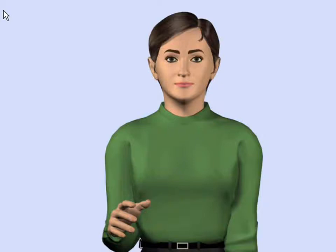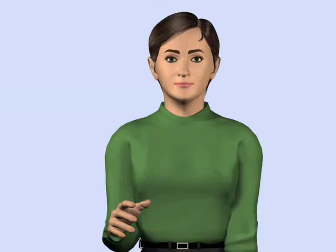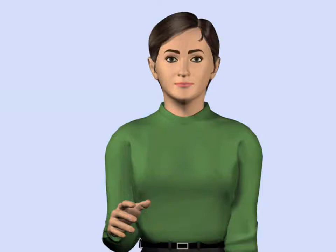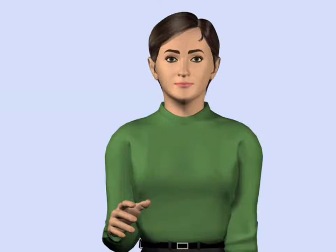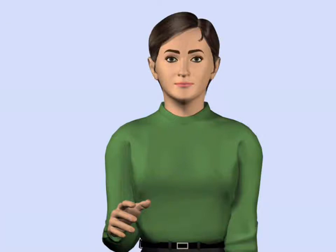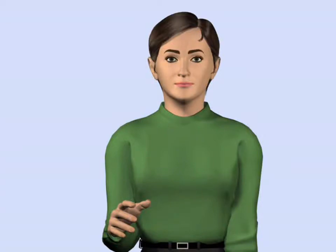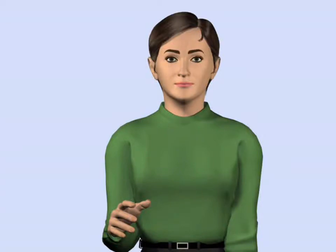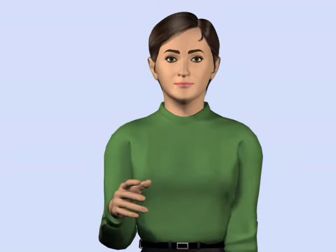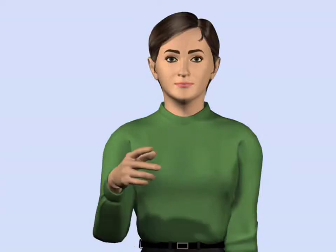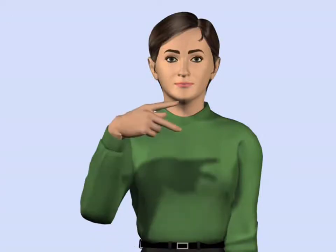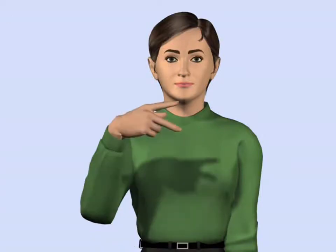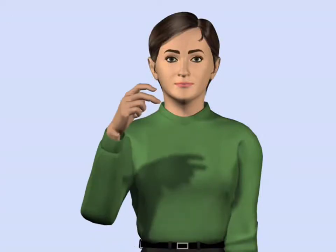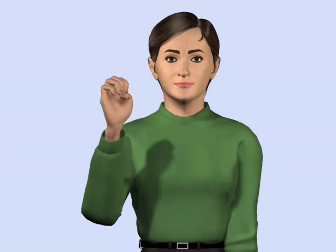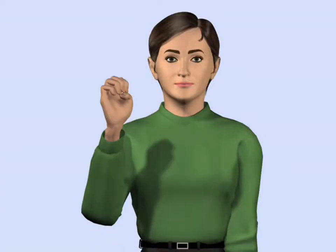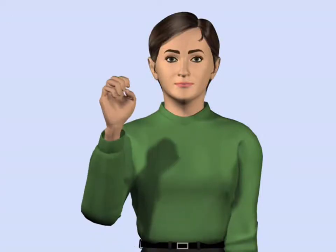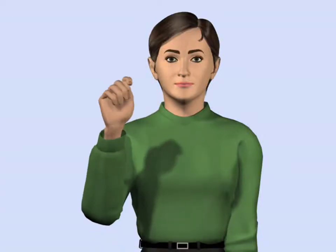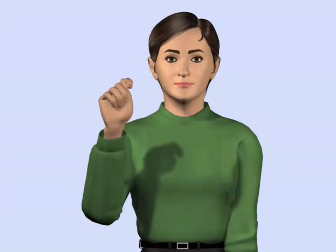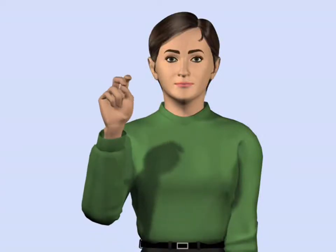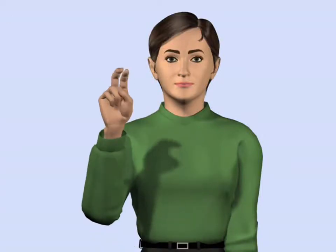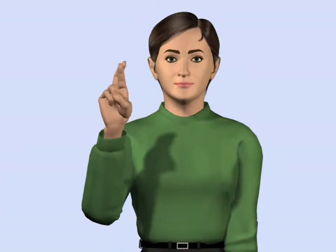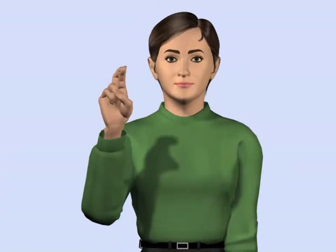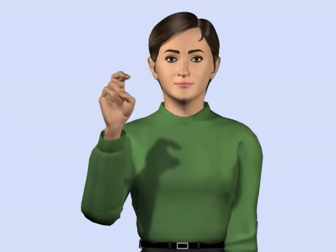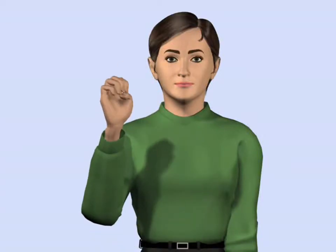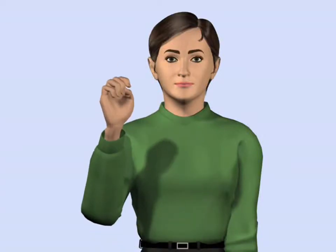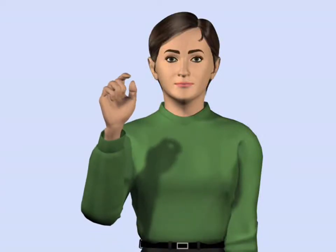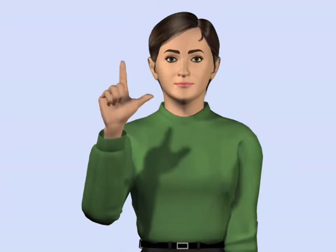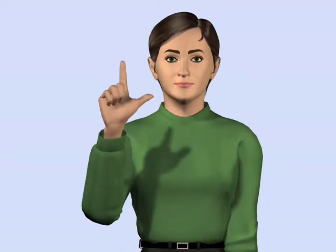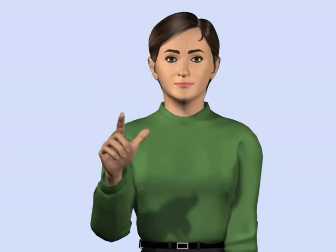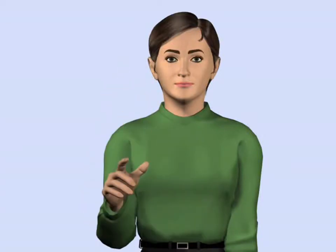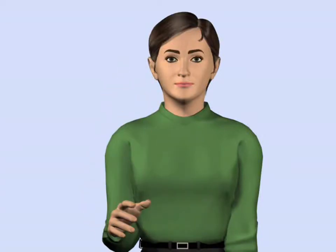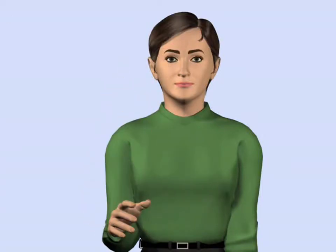petrel